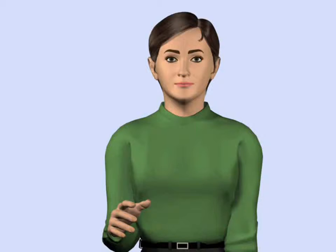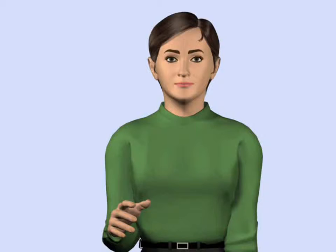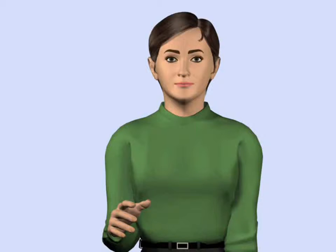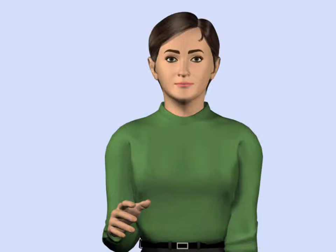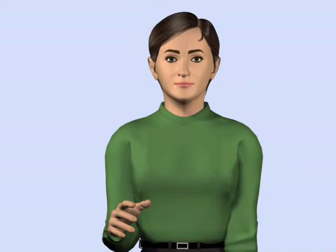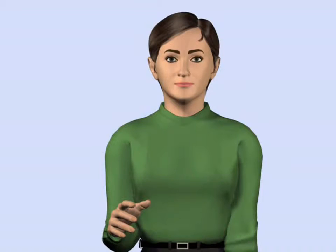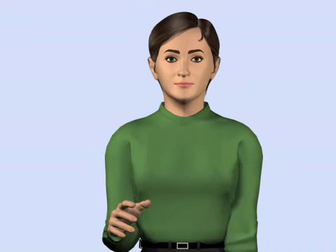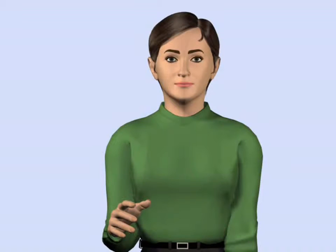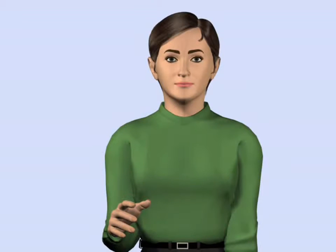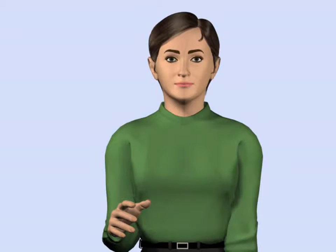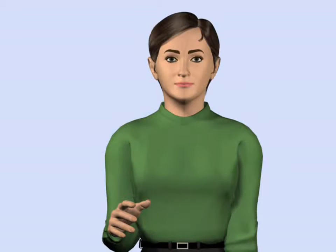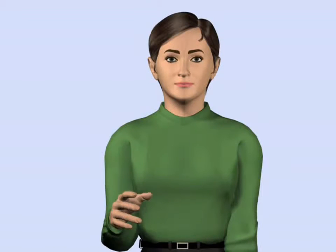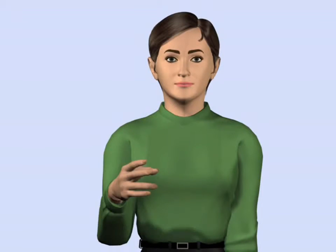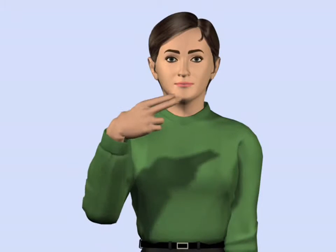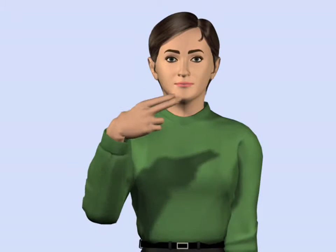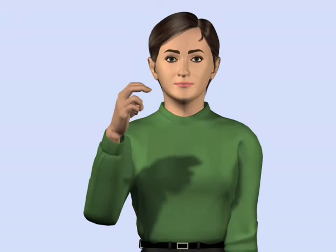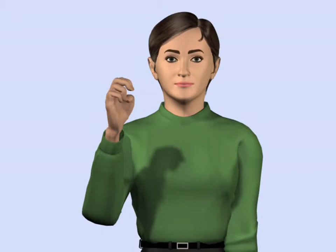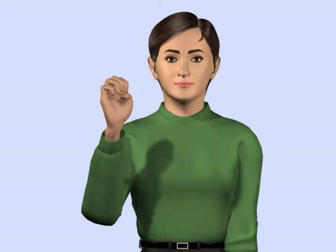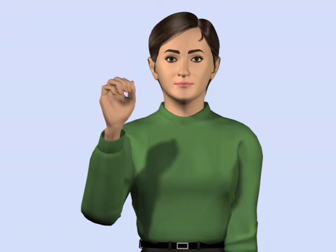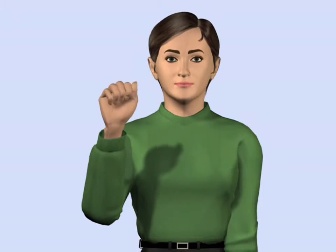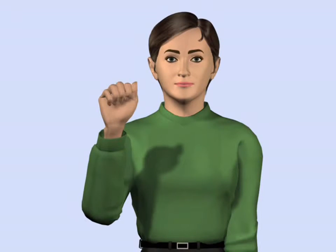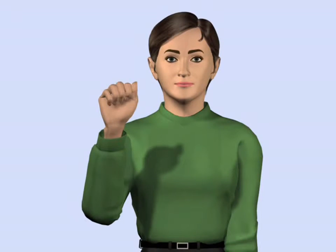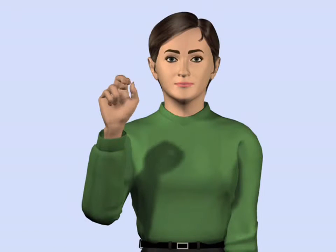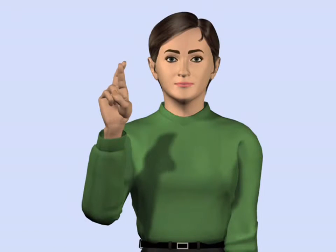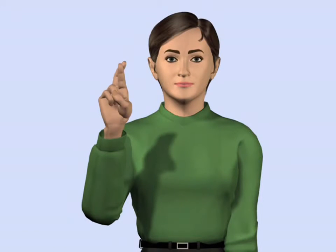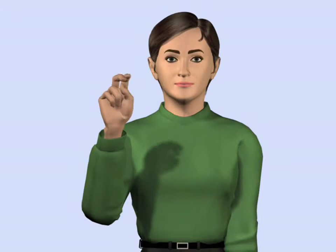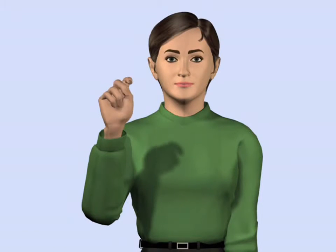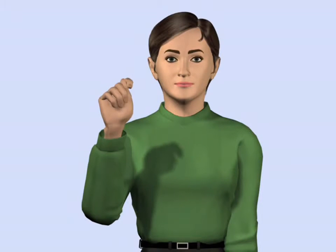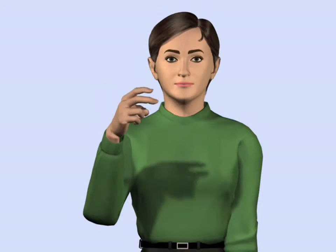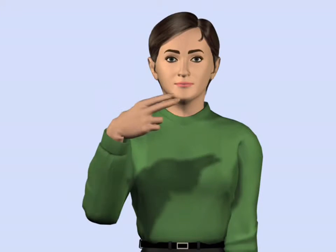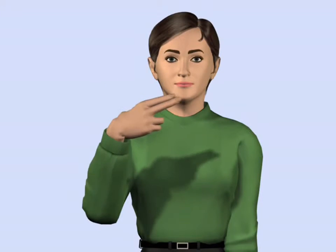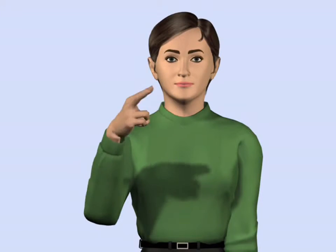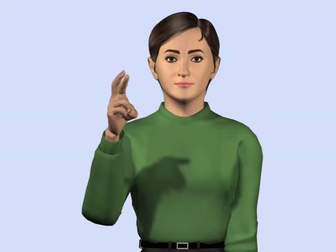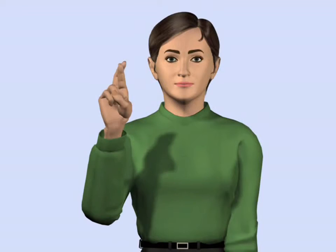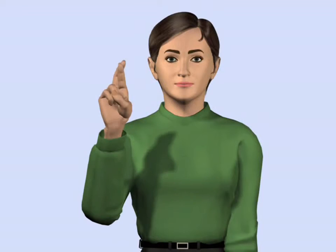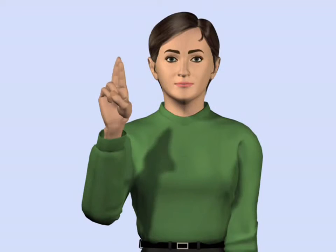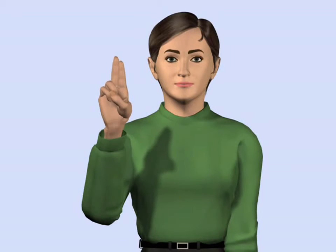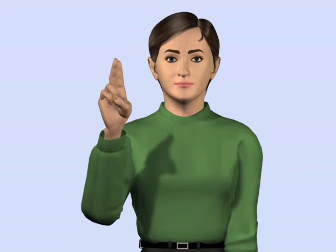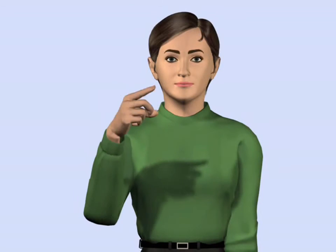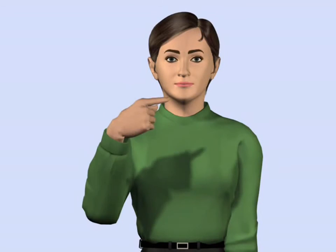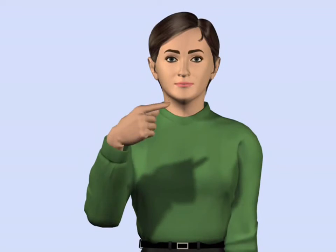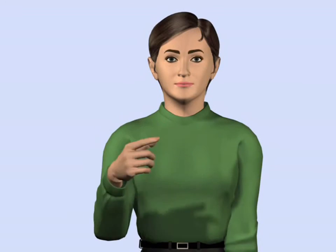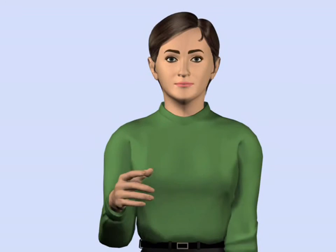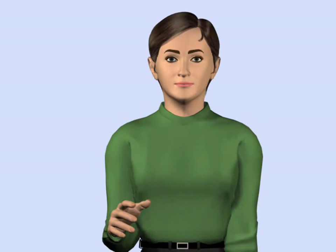hearthrug